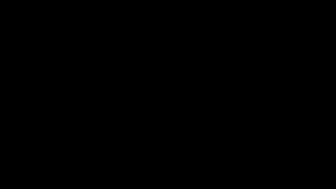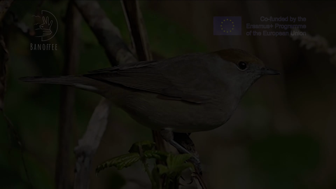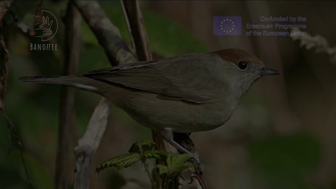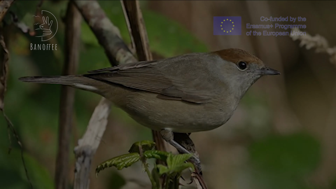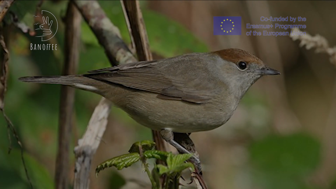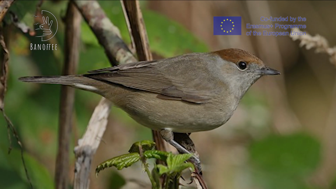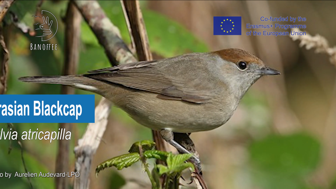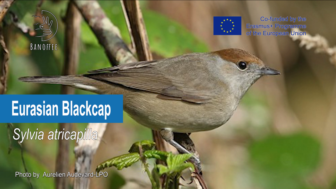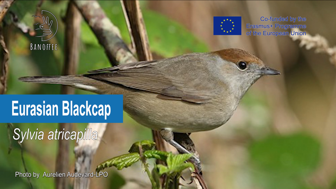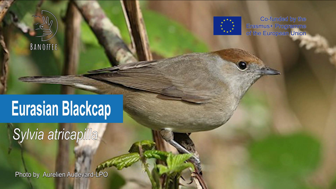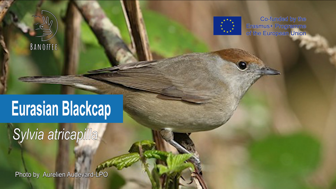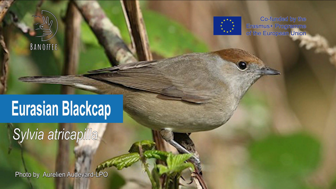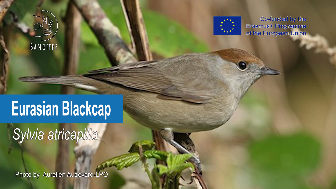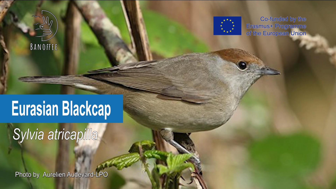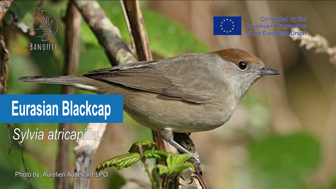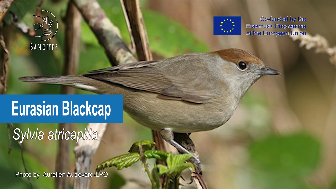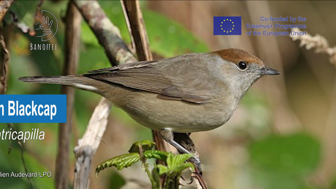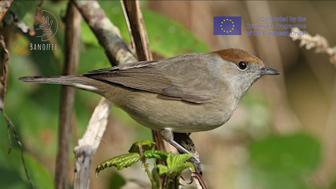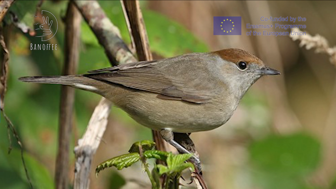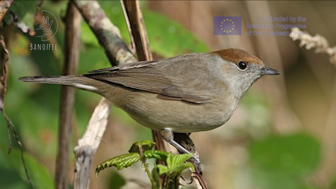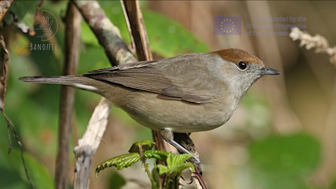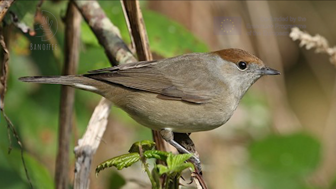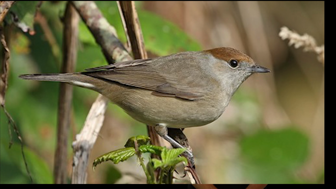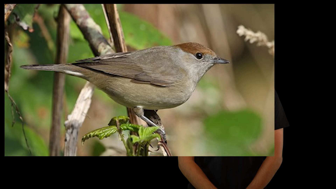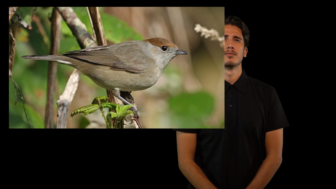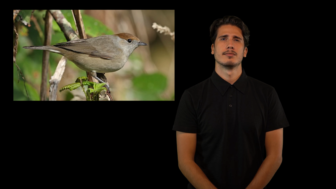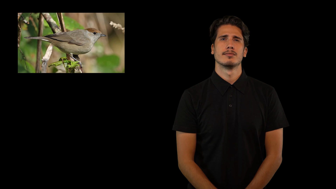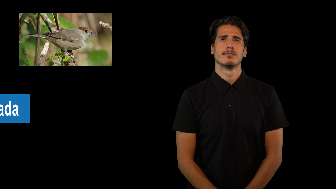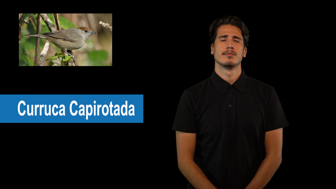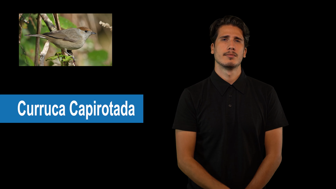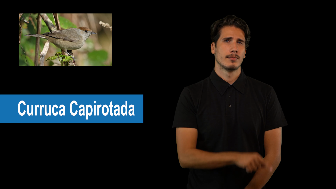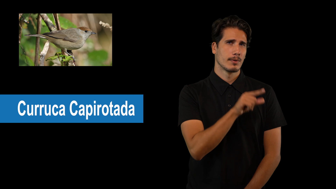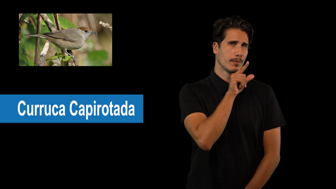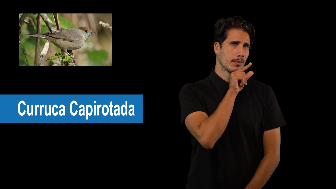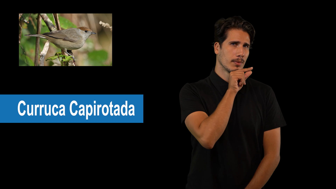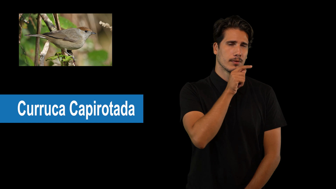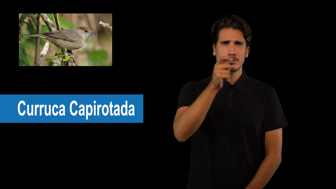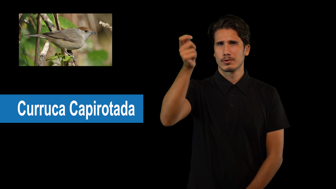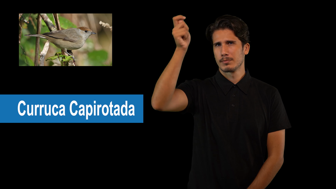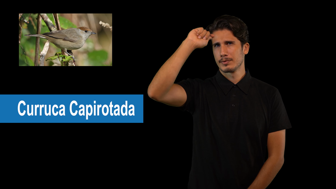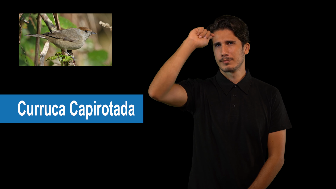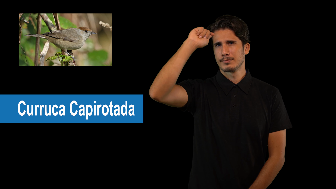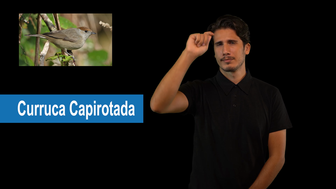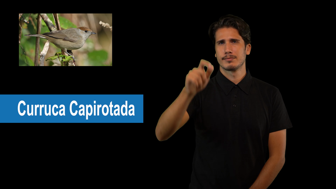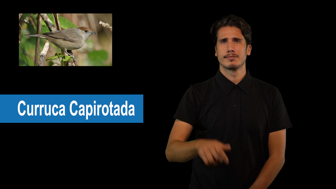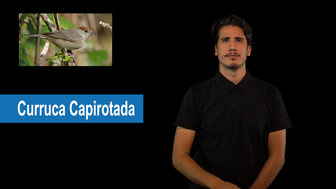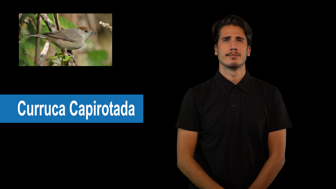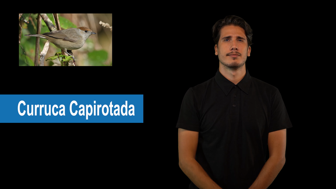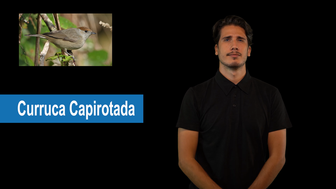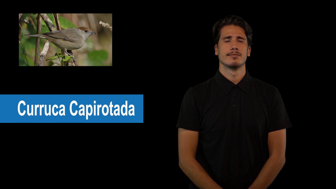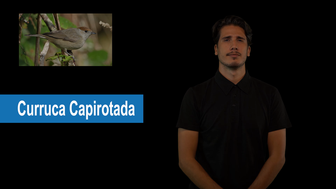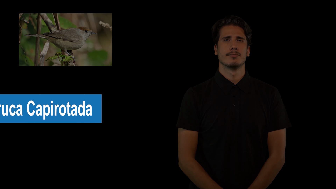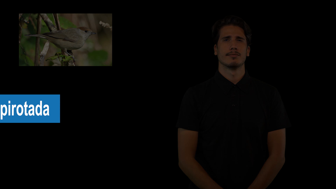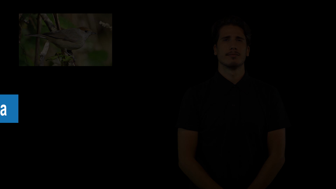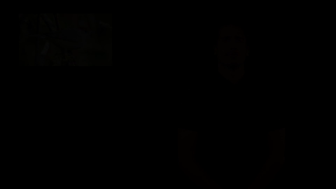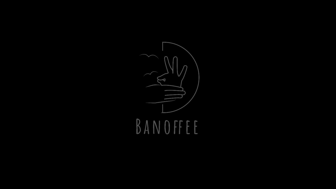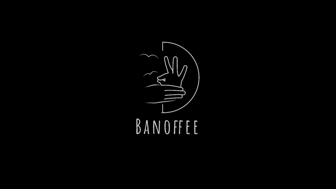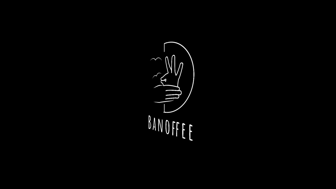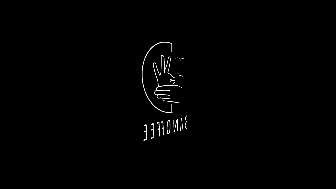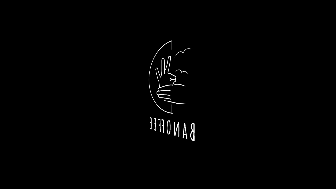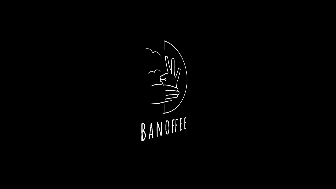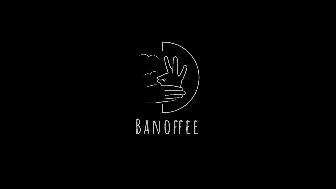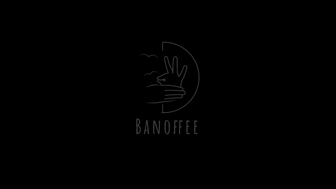Eurasian Blackcap